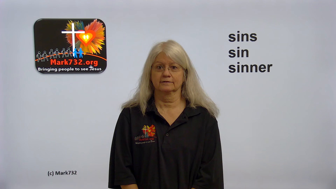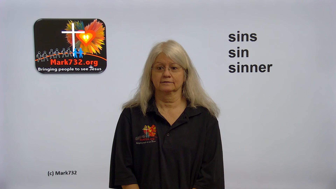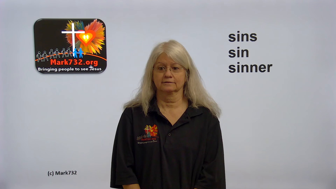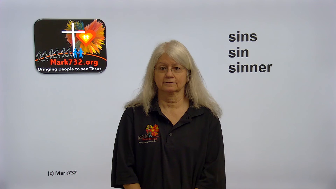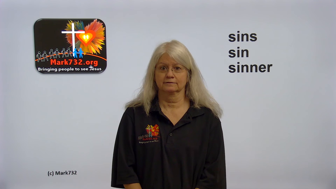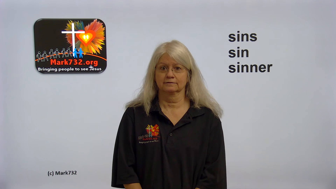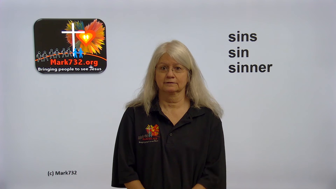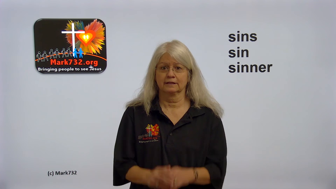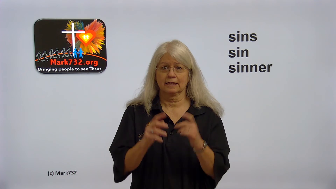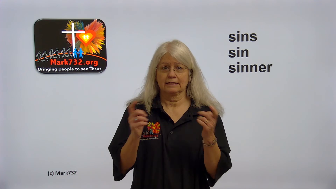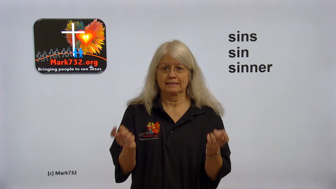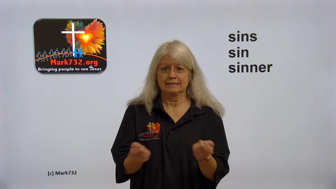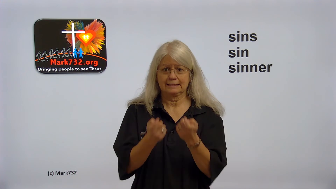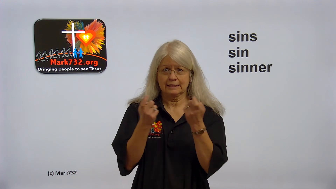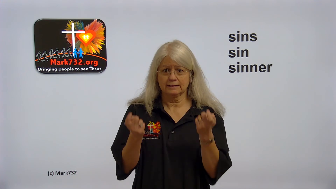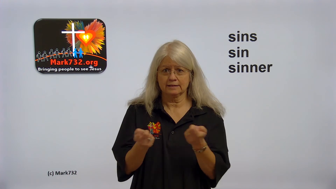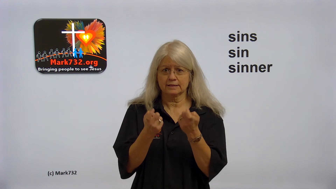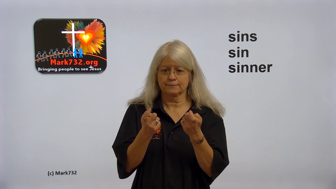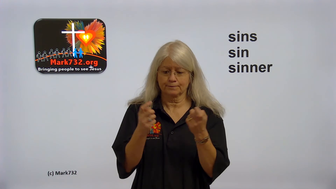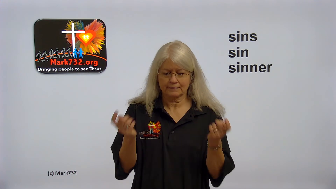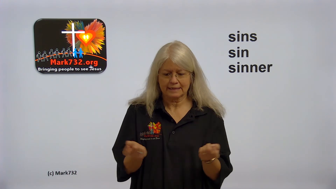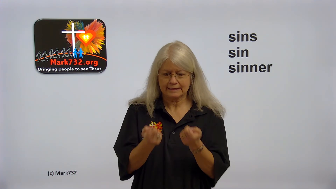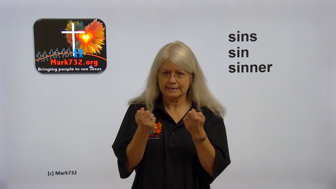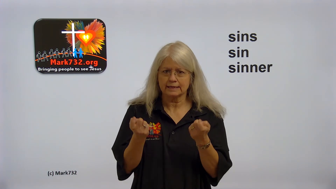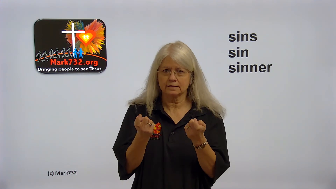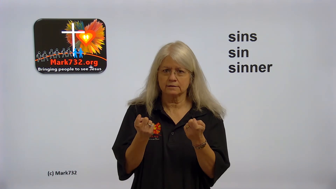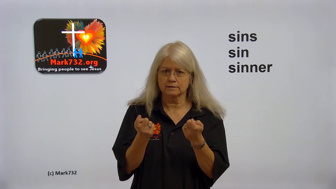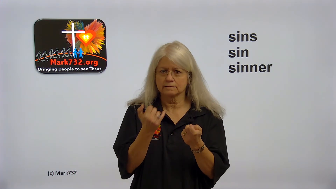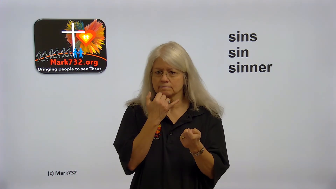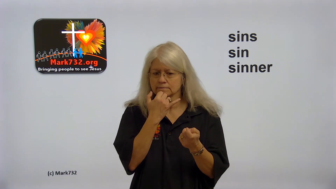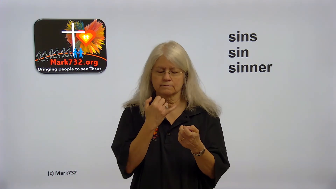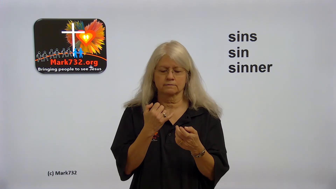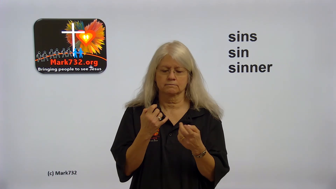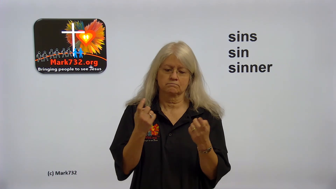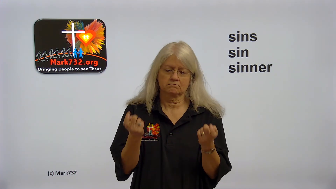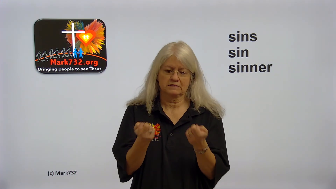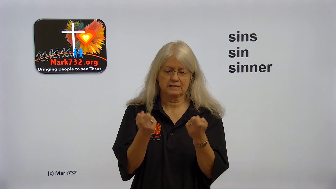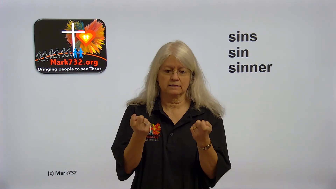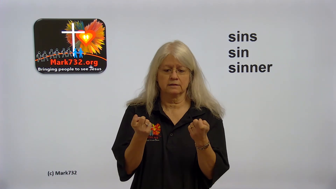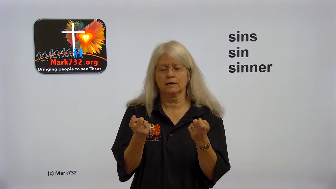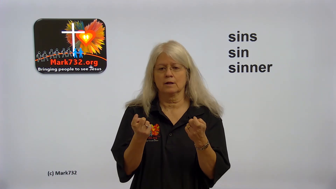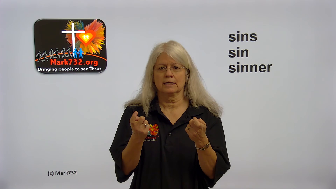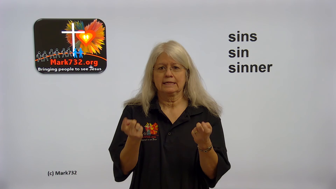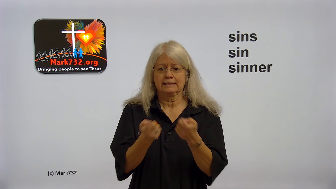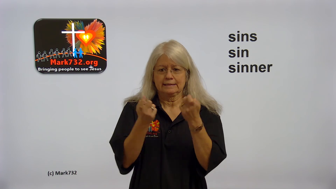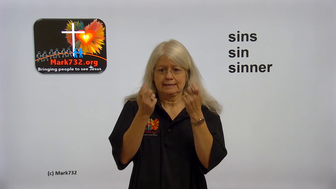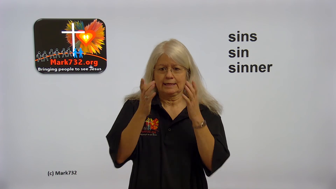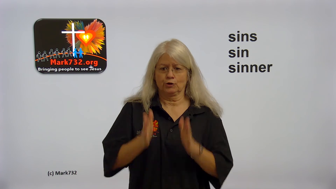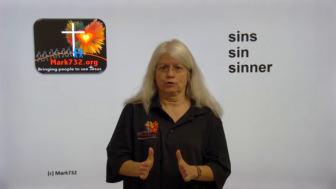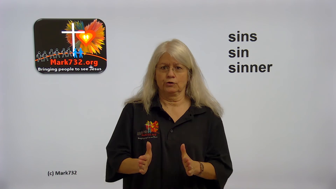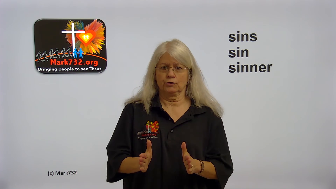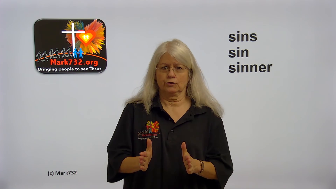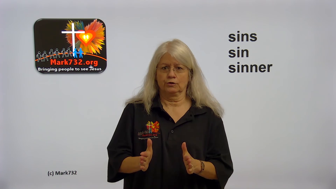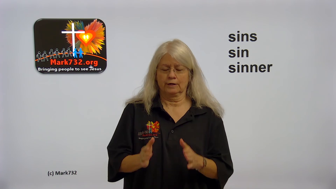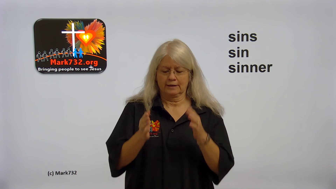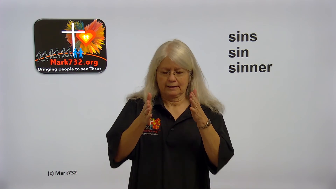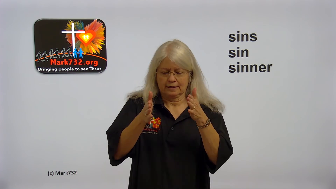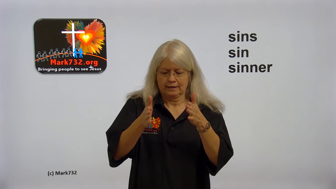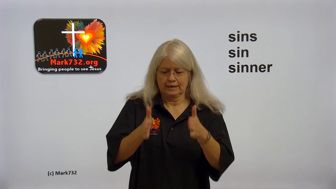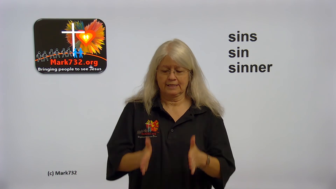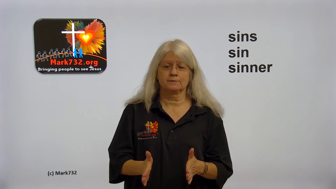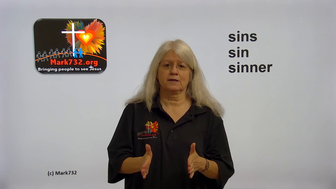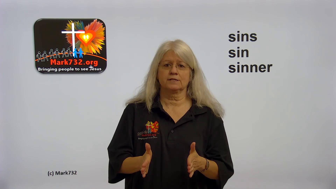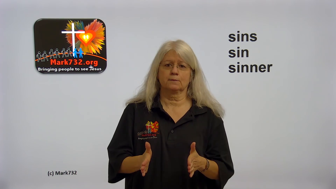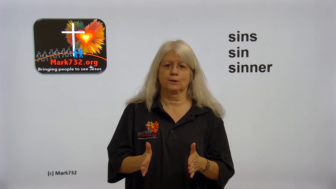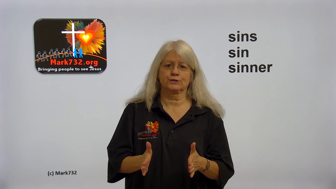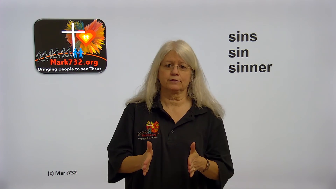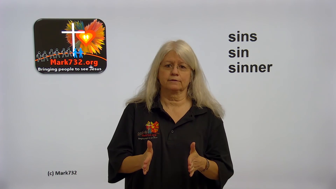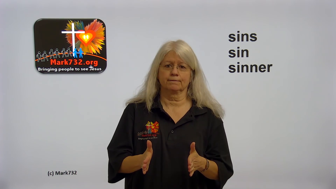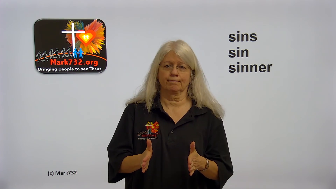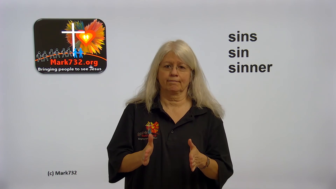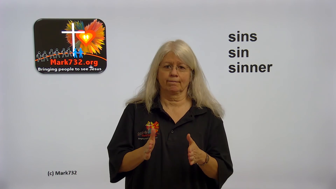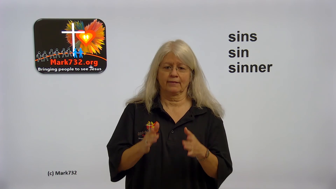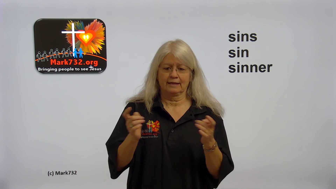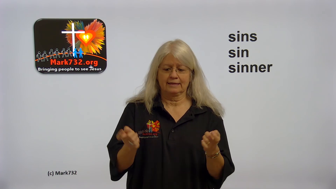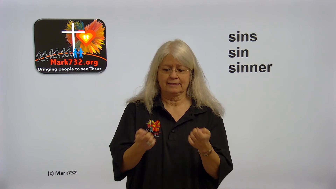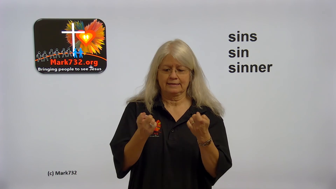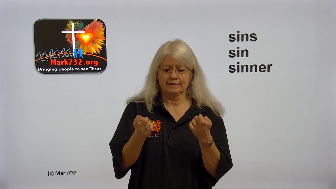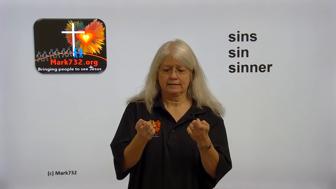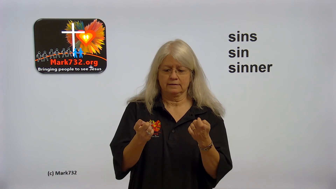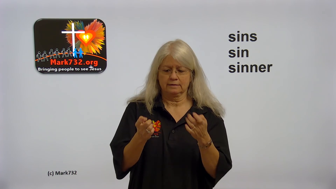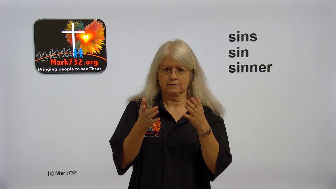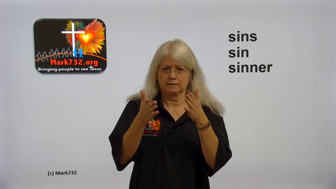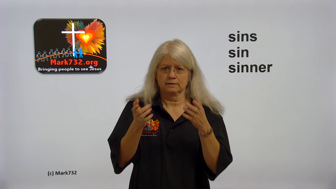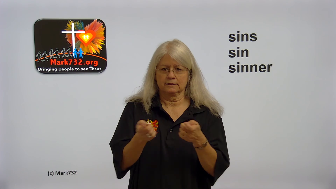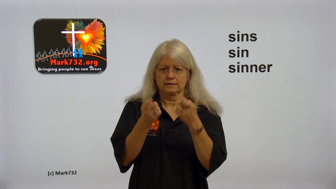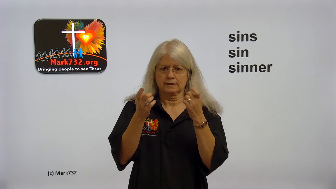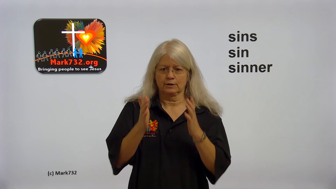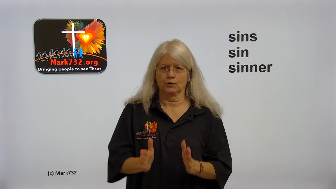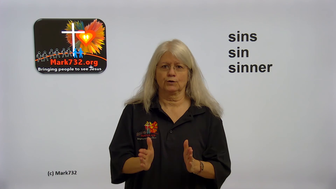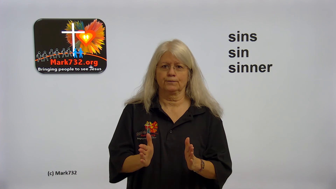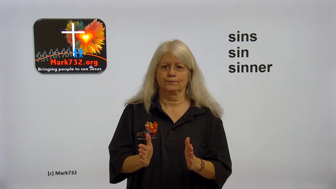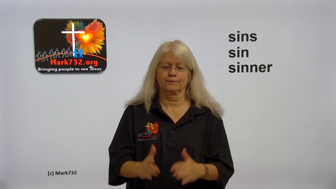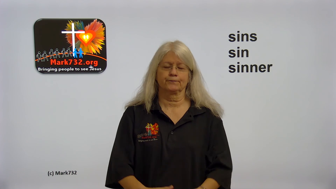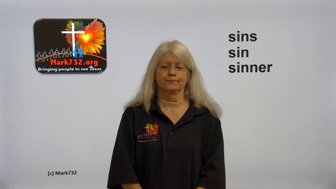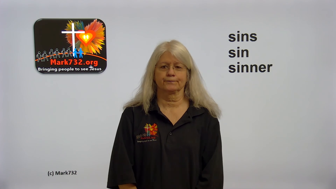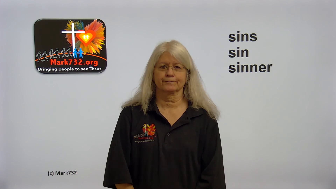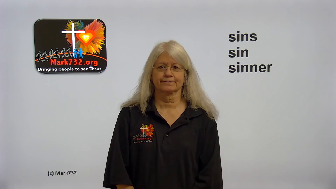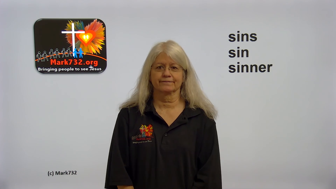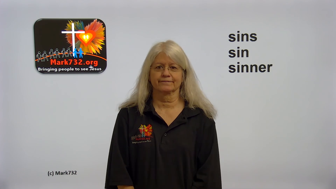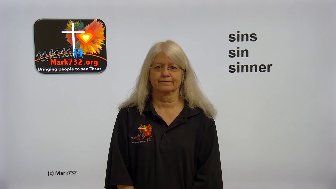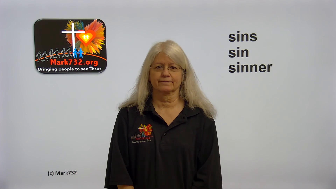sinner